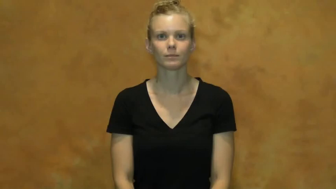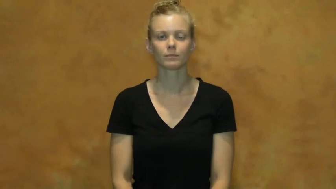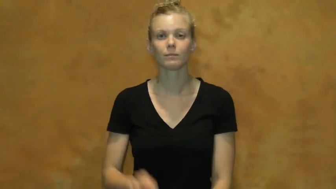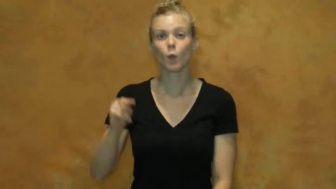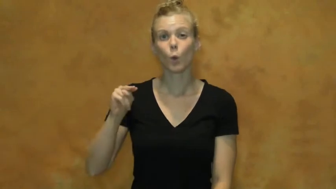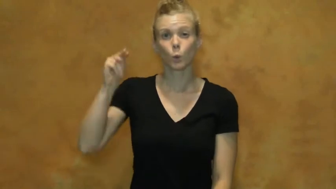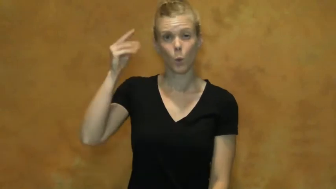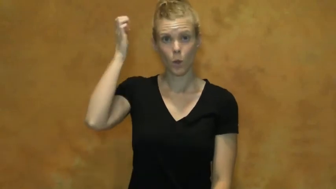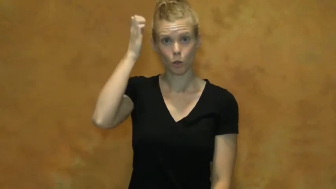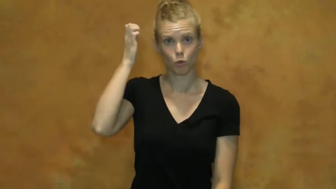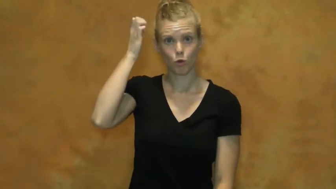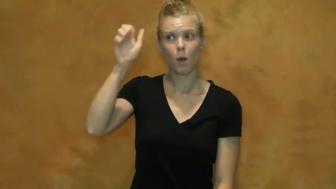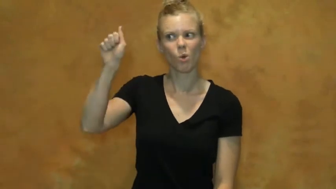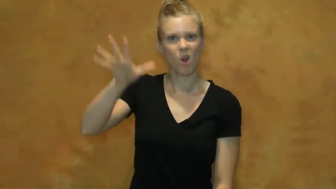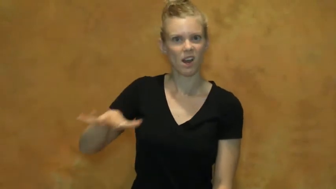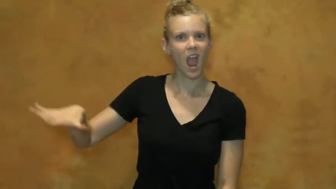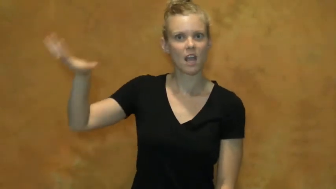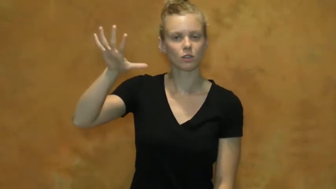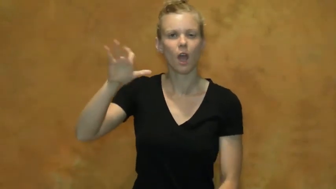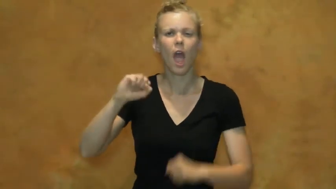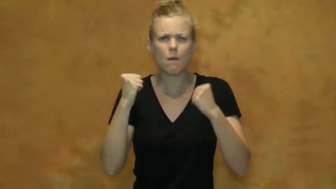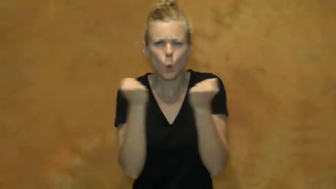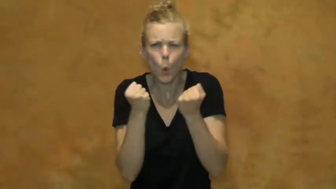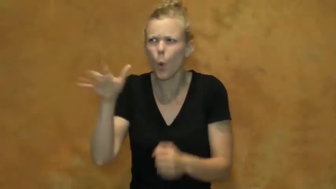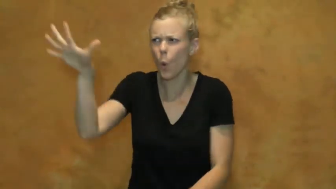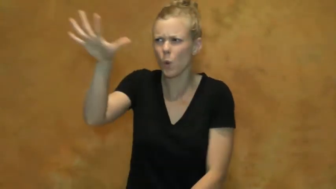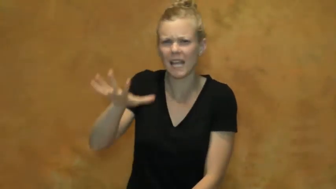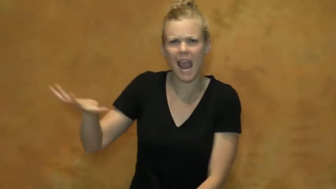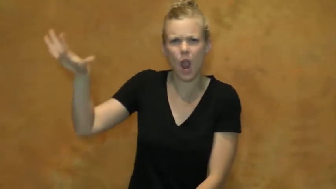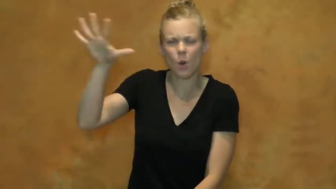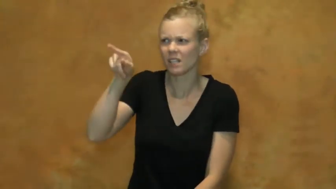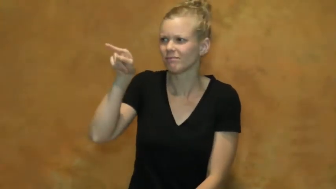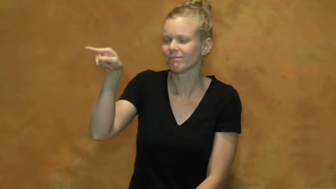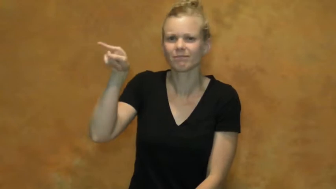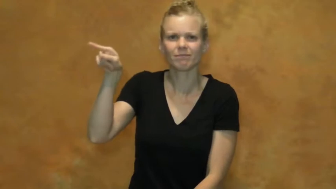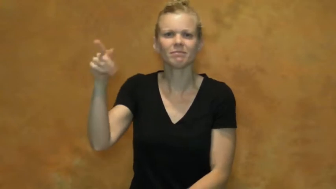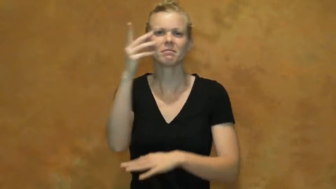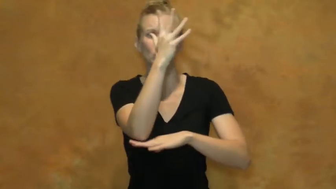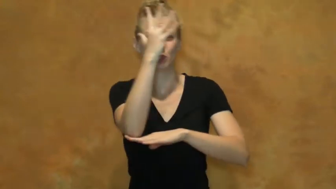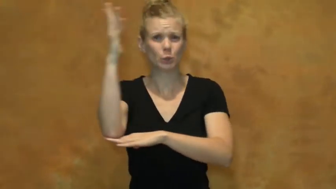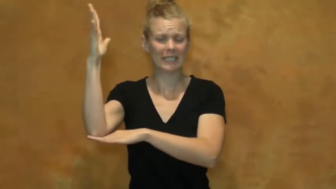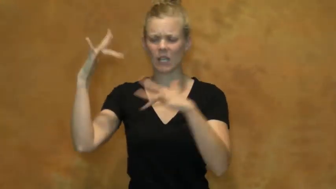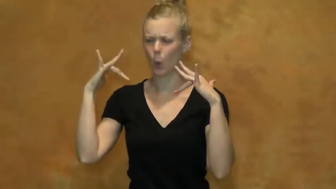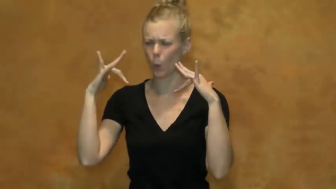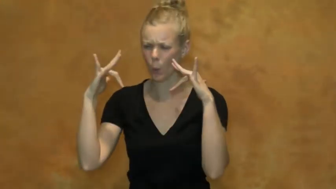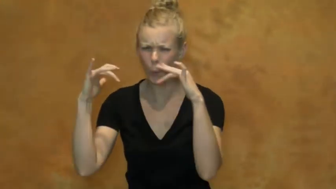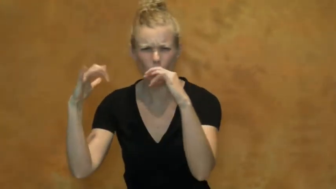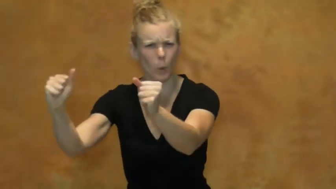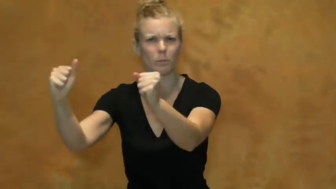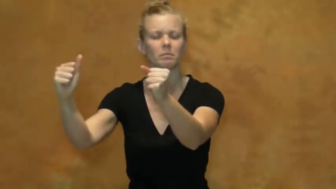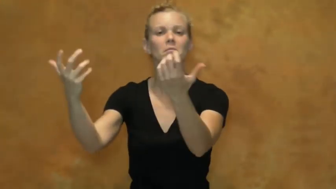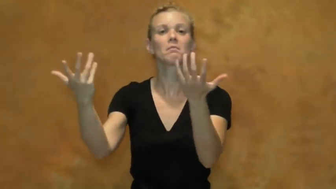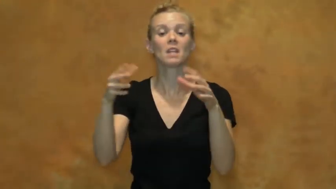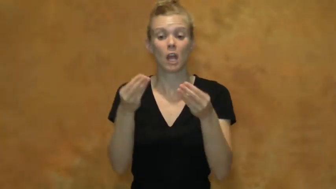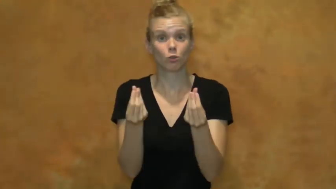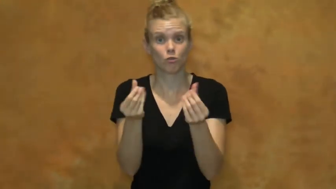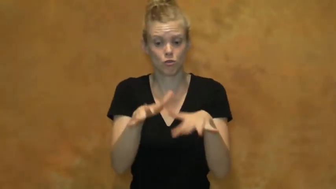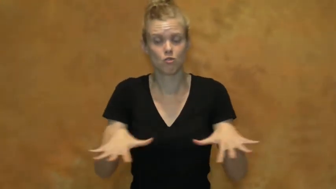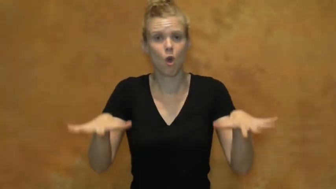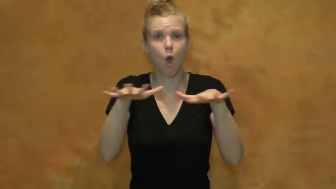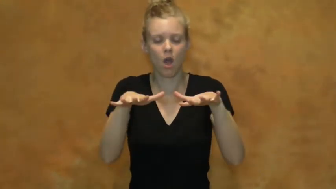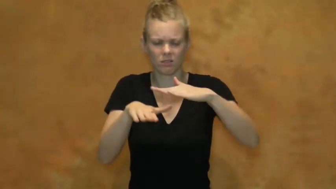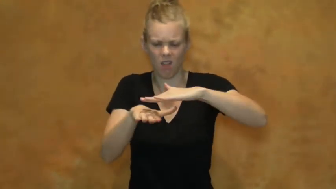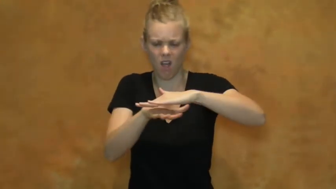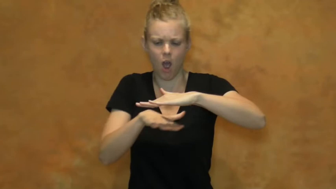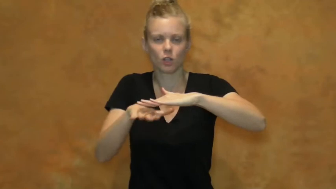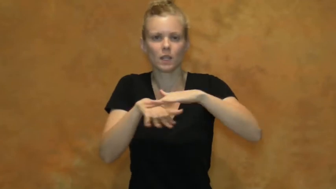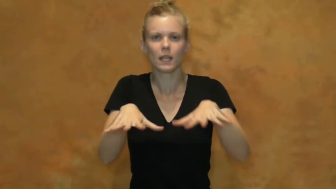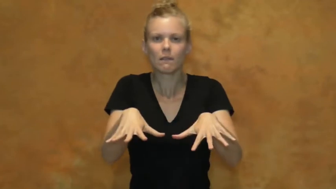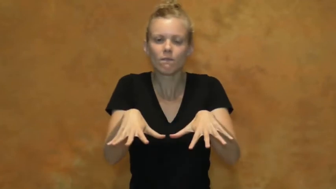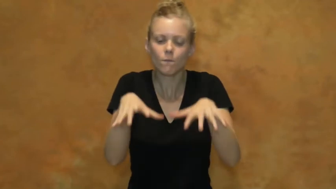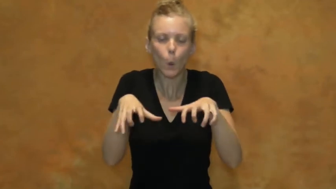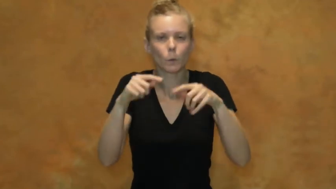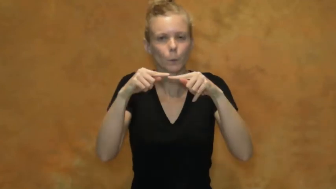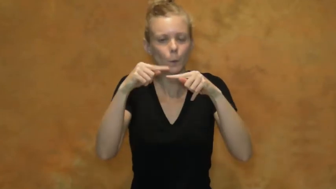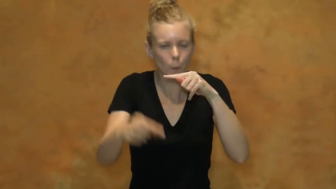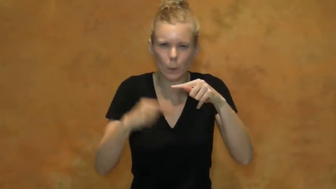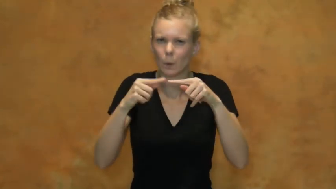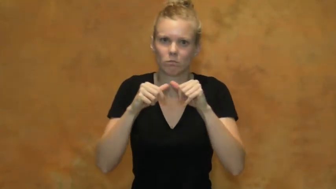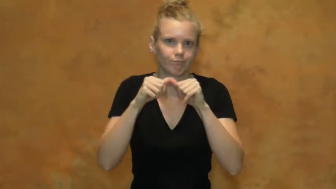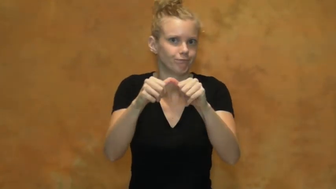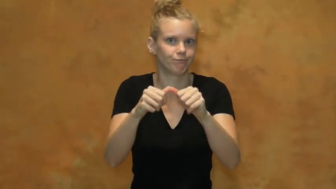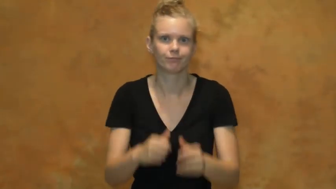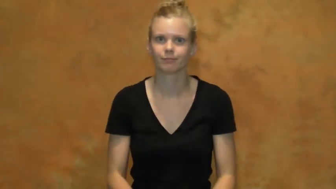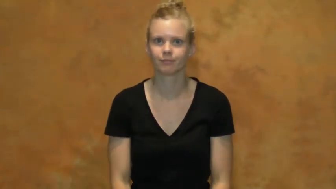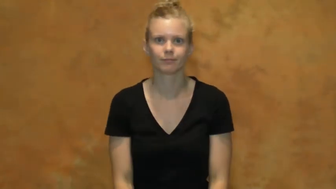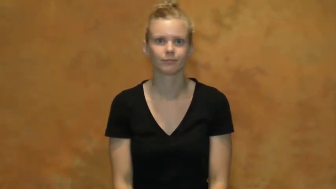tundra